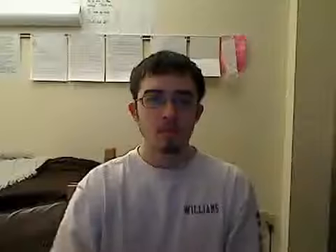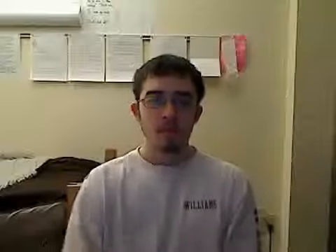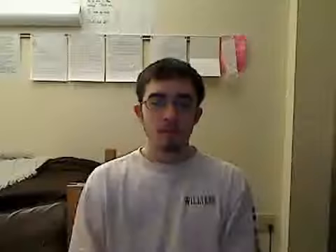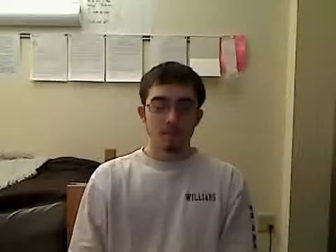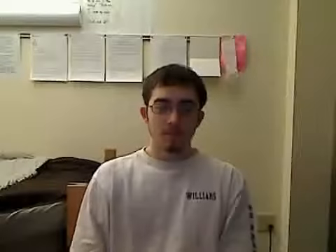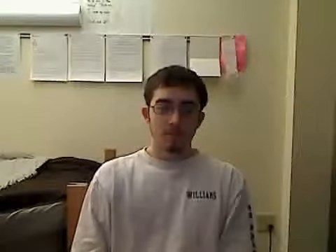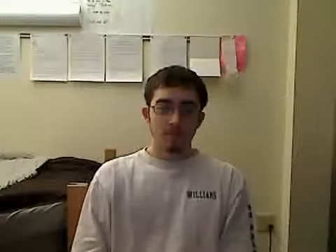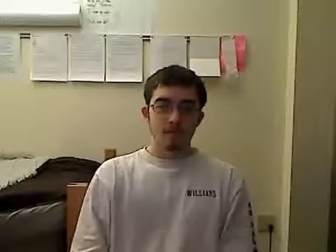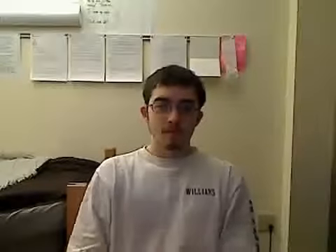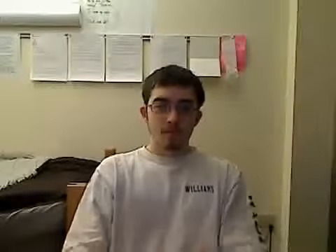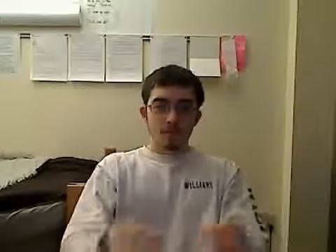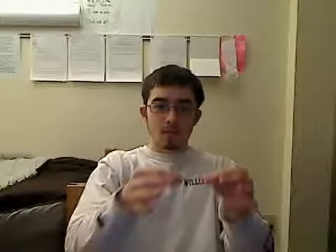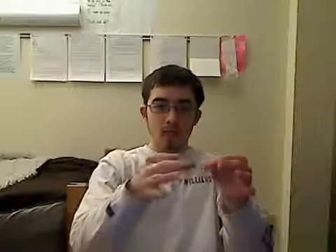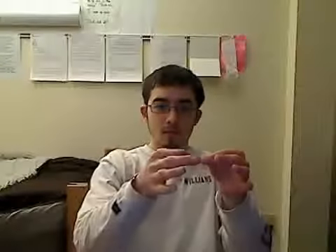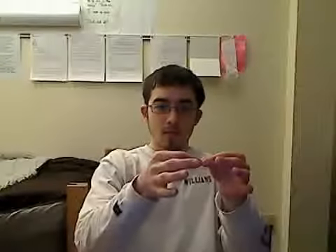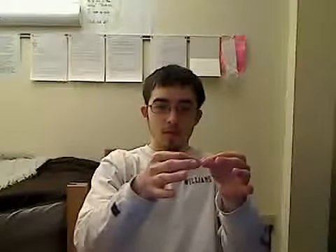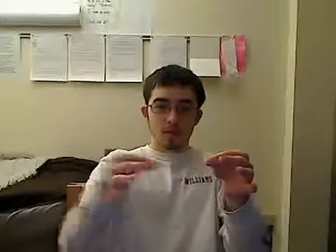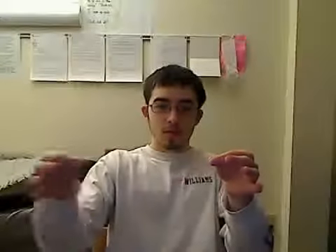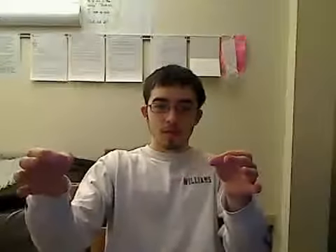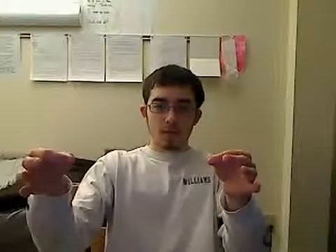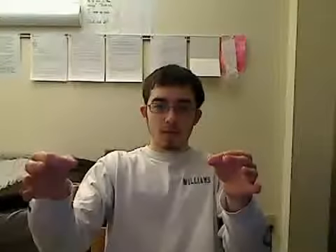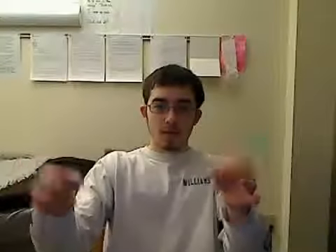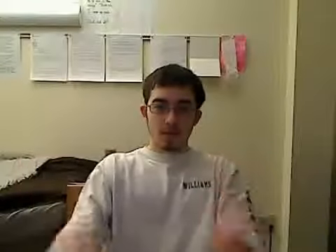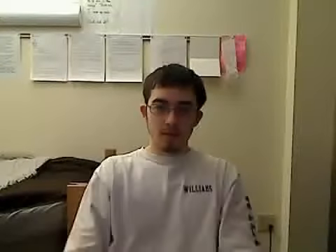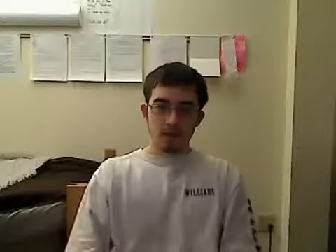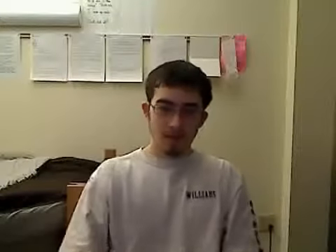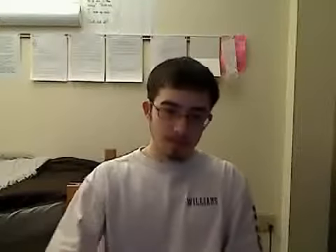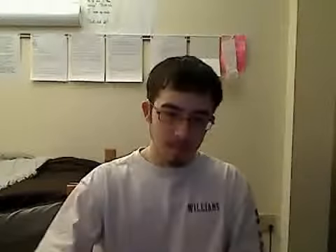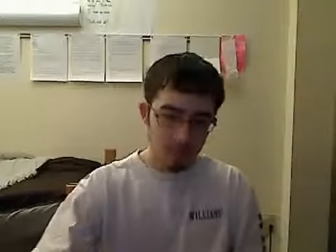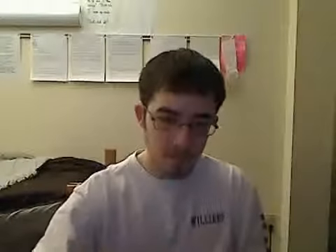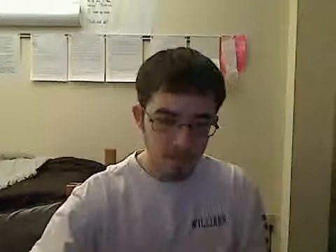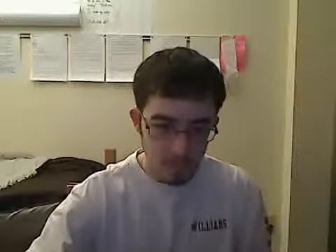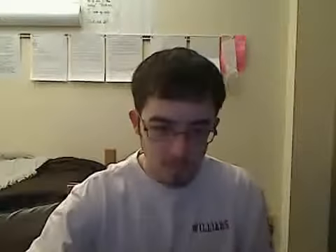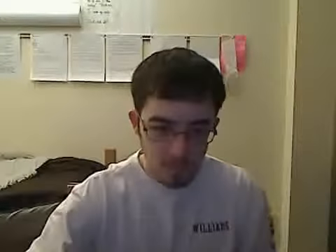String